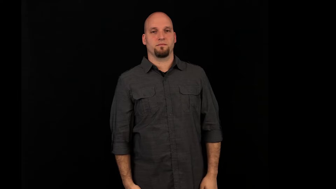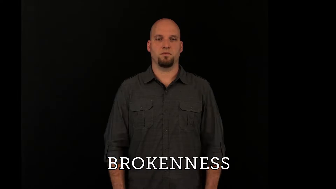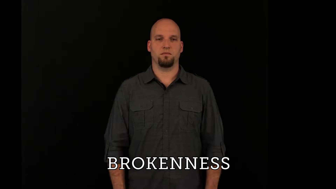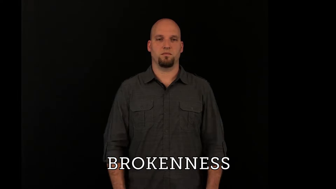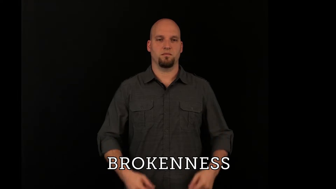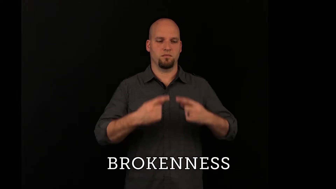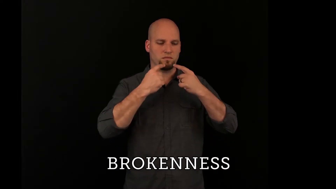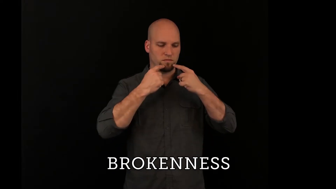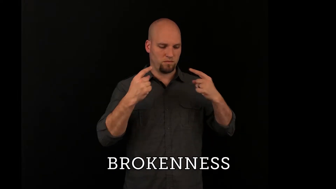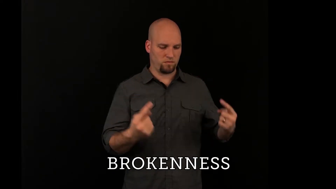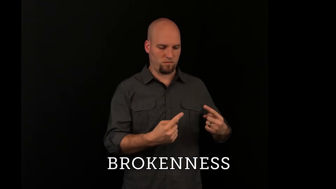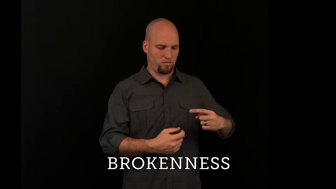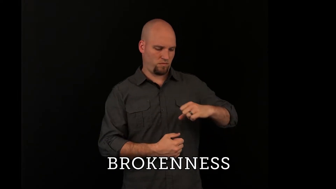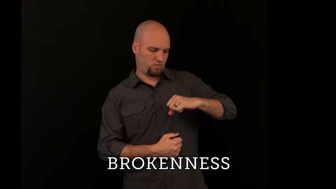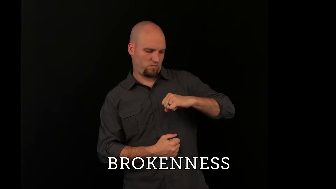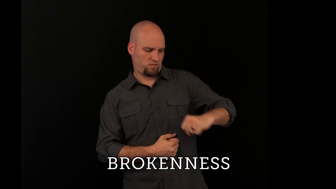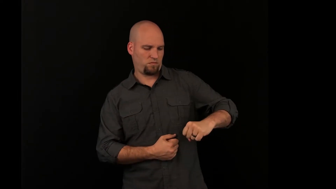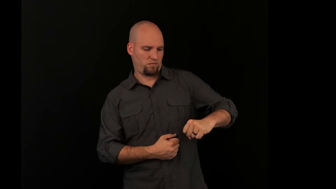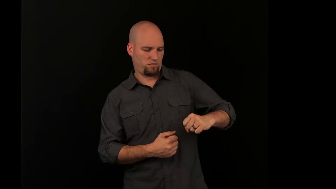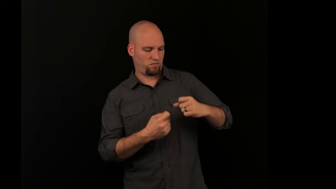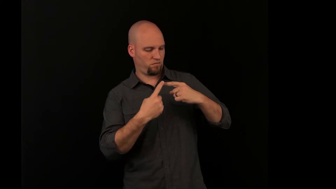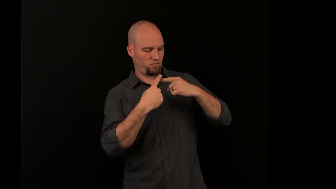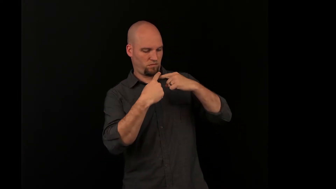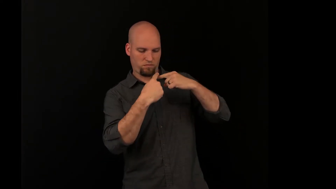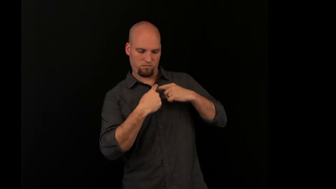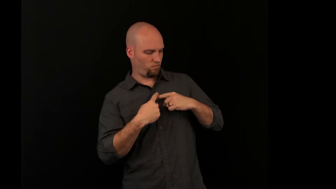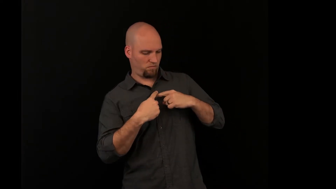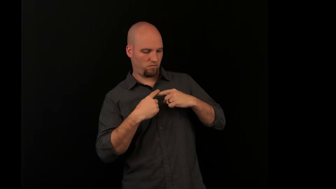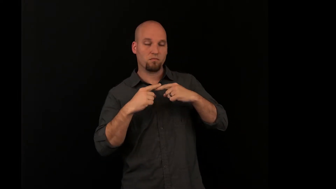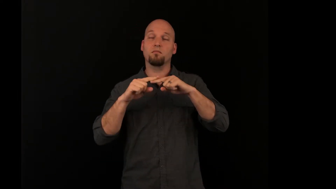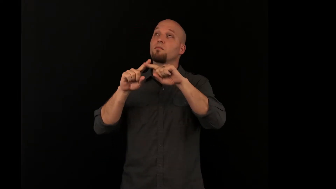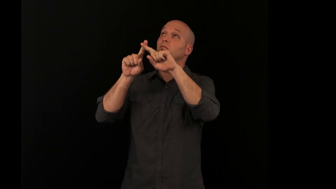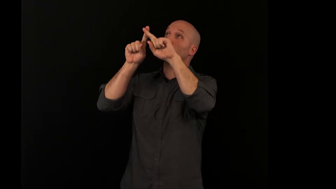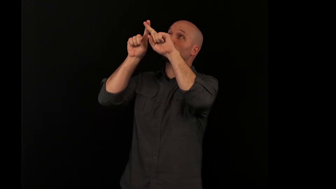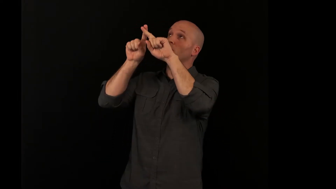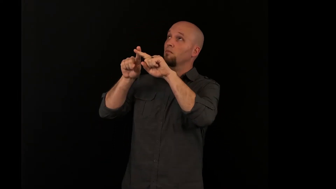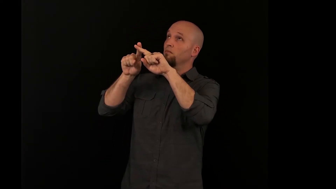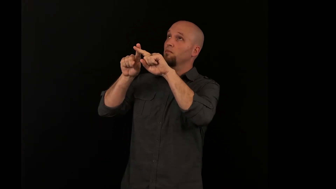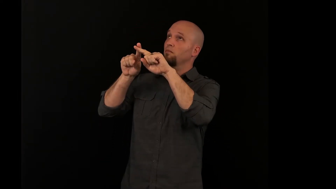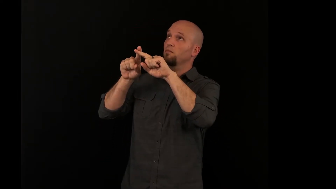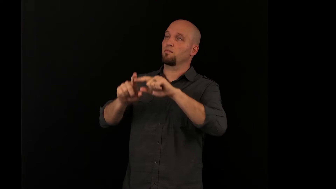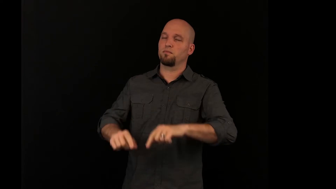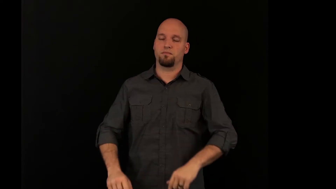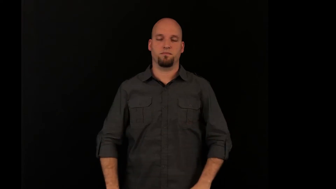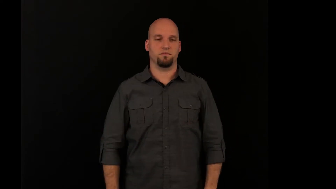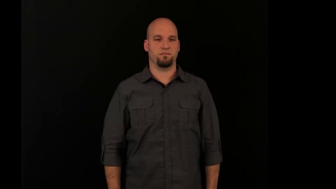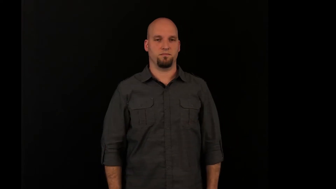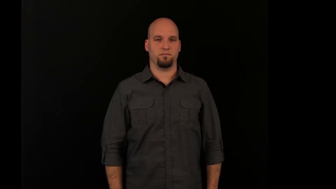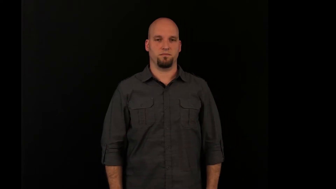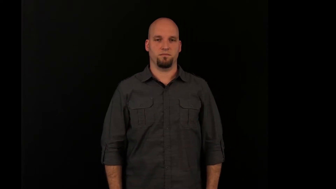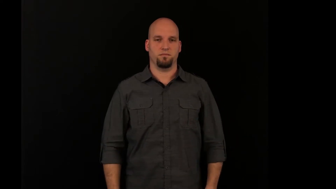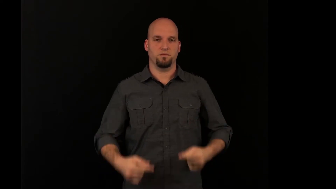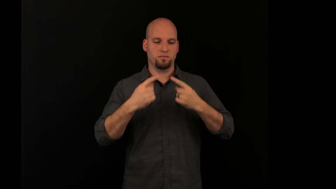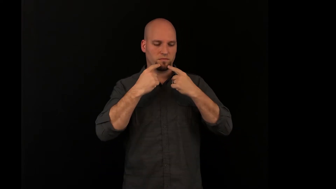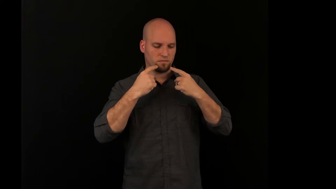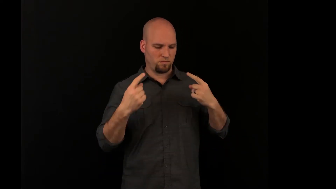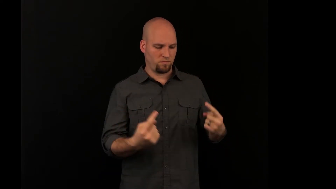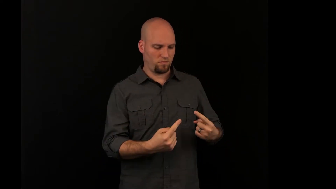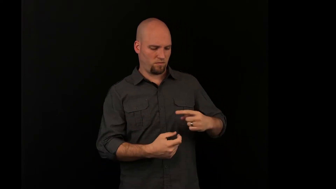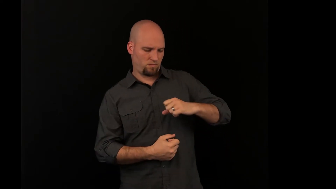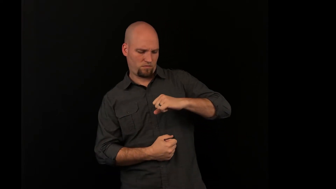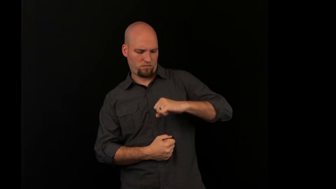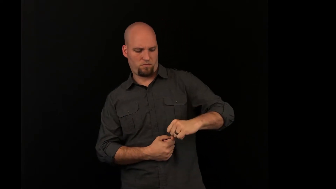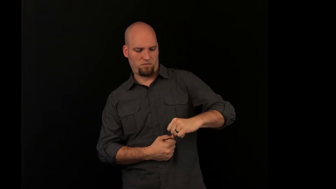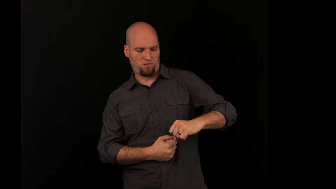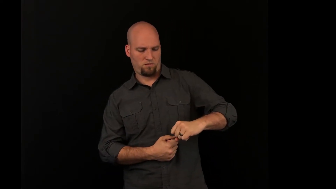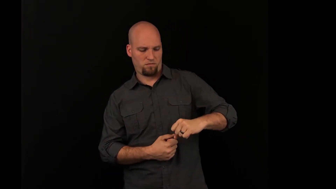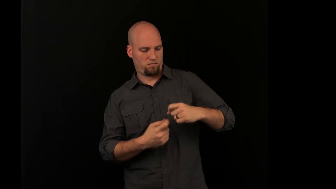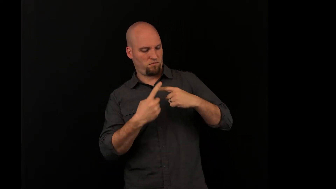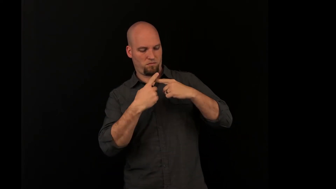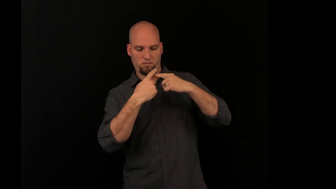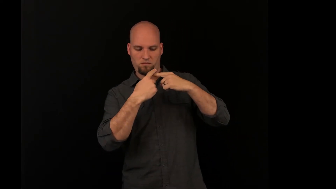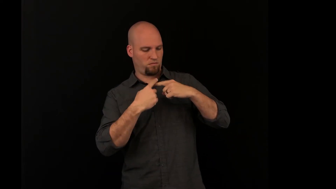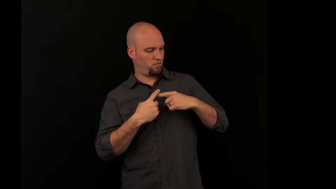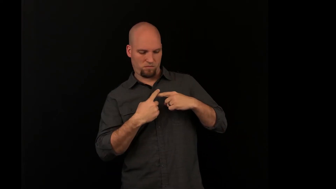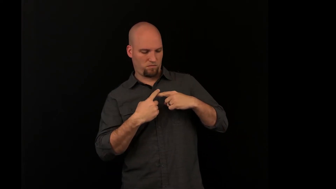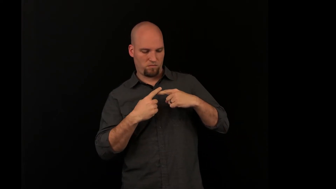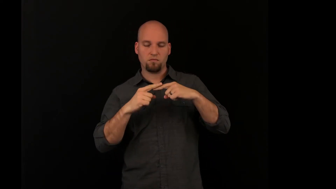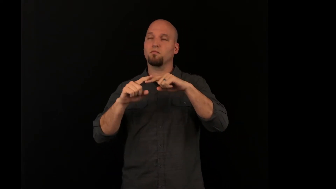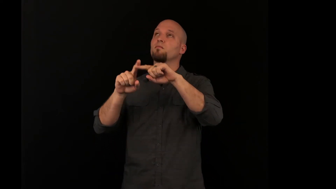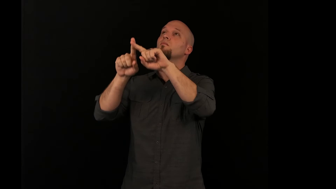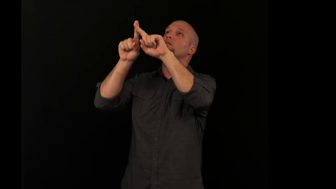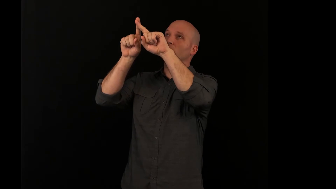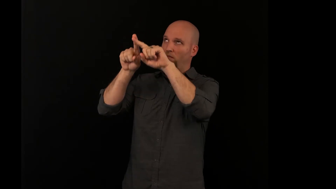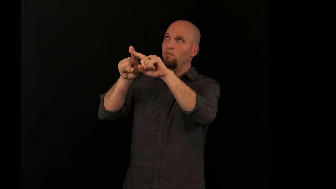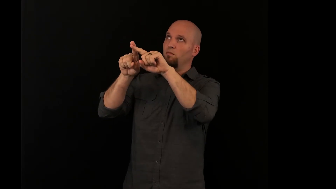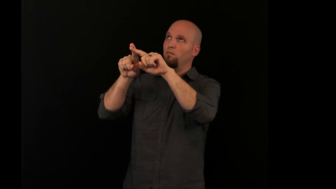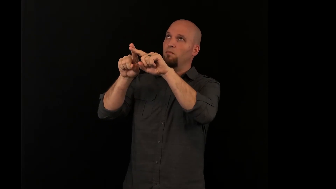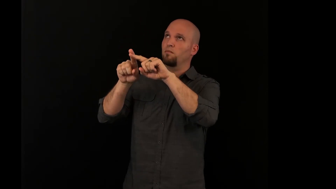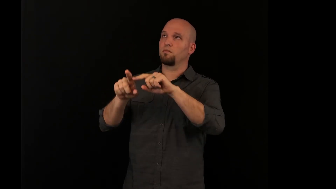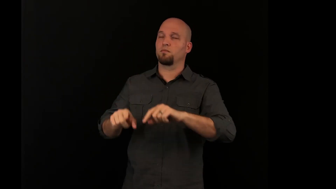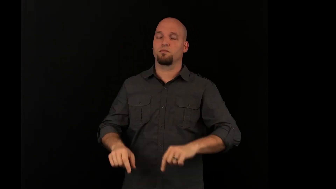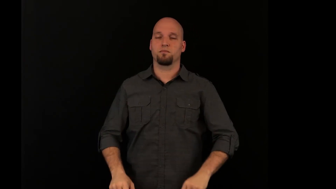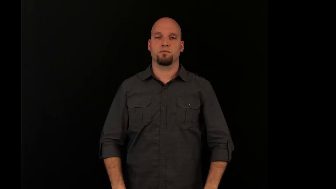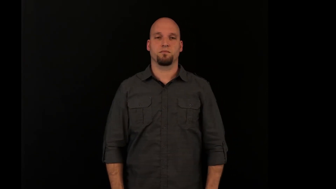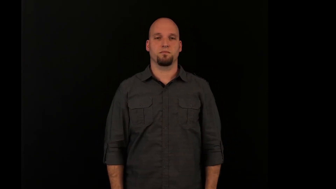Brokeness